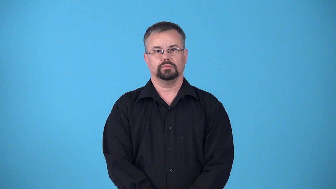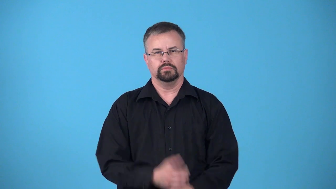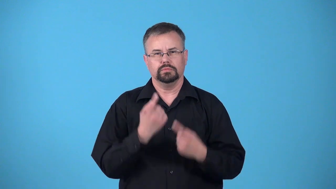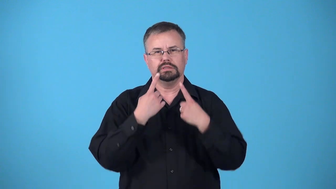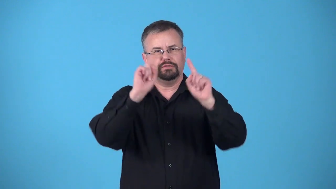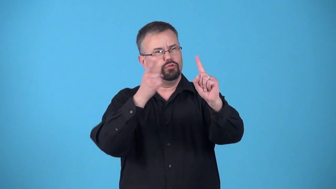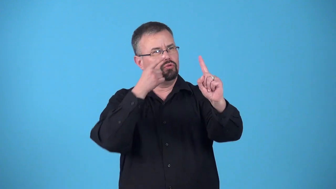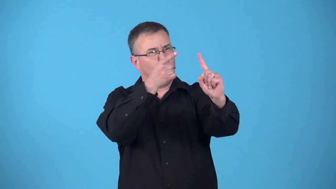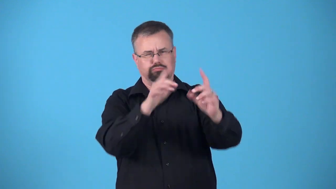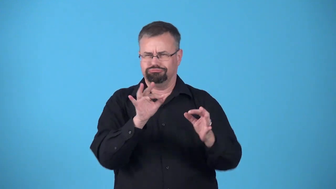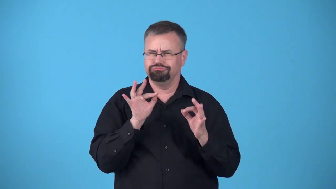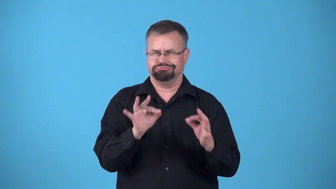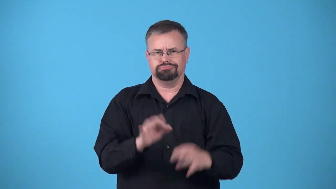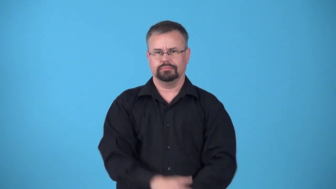hit the bullseye-succeed